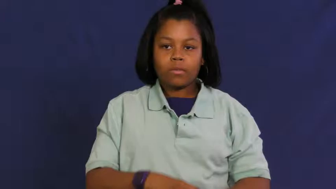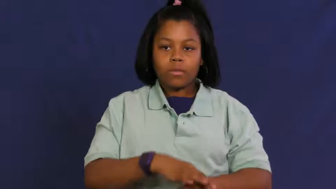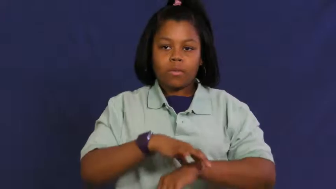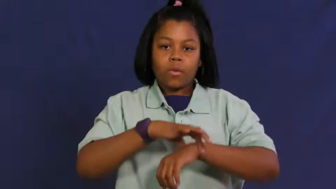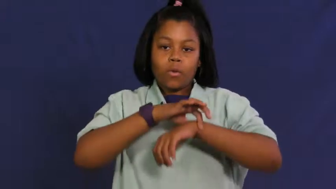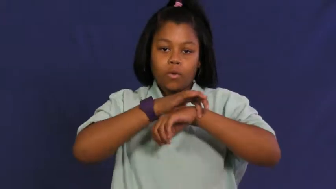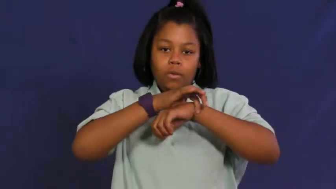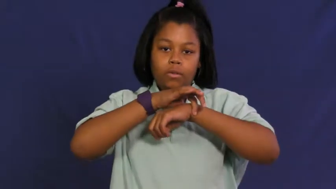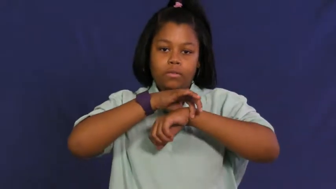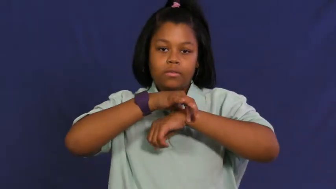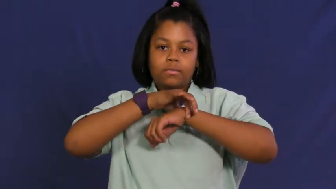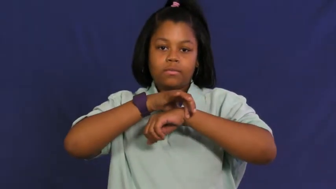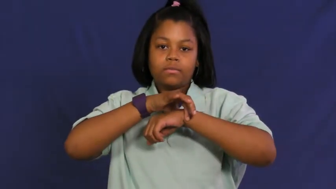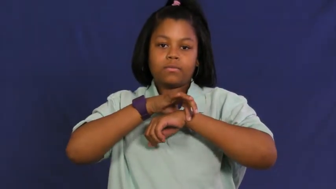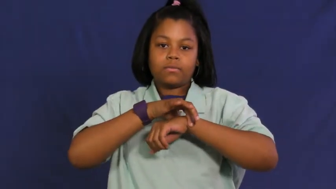wrist,carpal